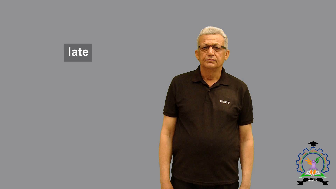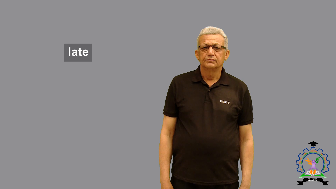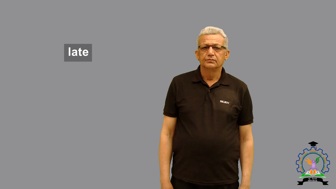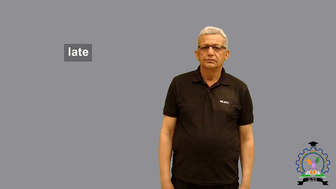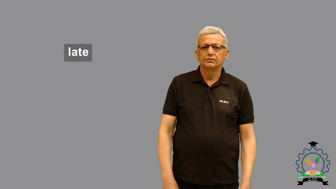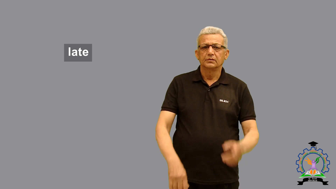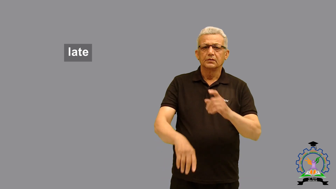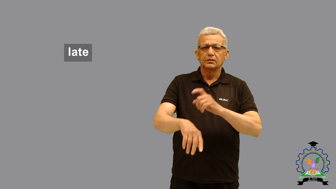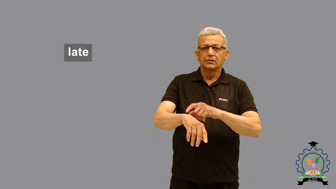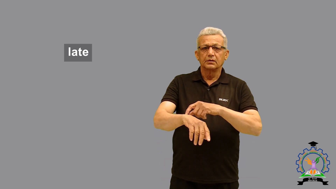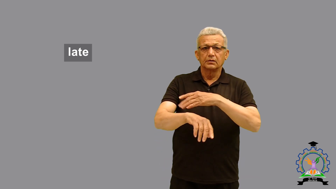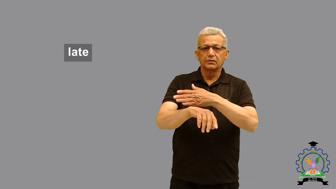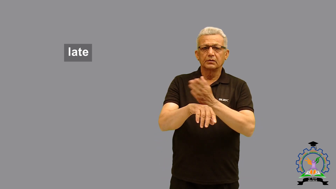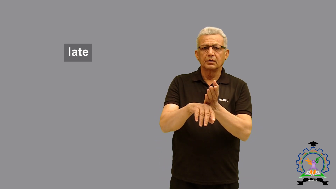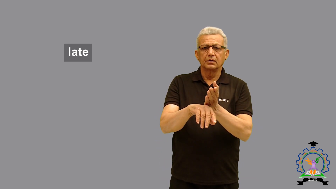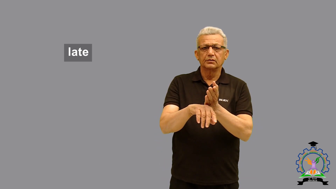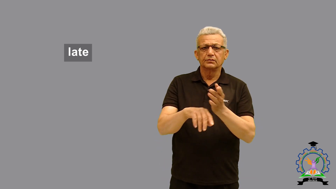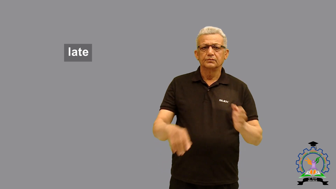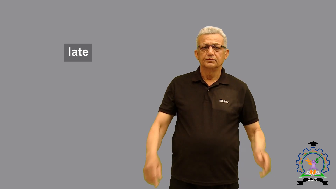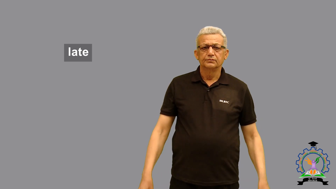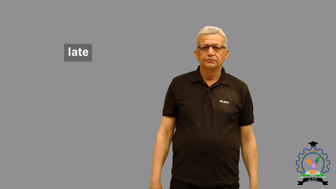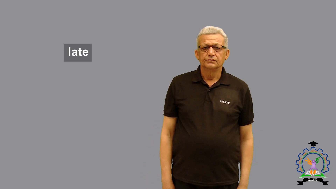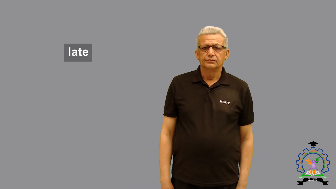late